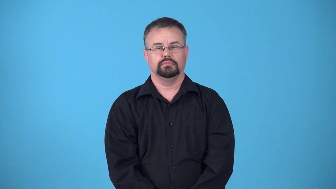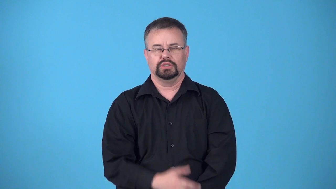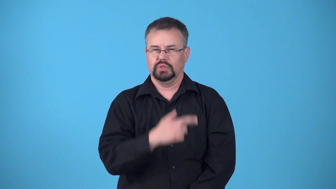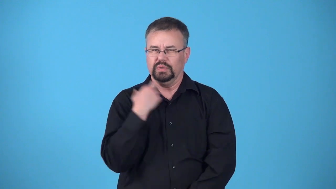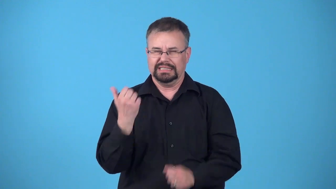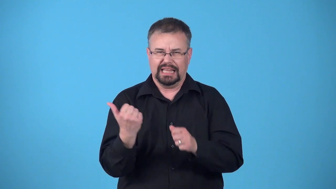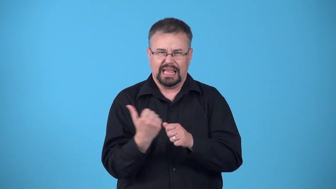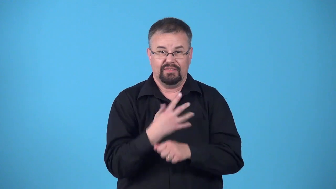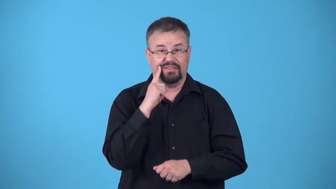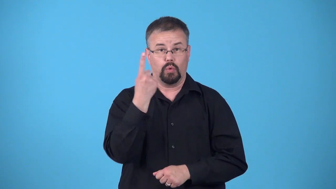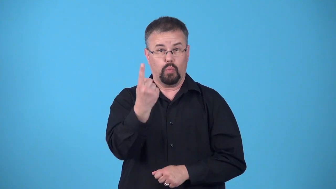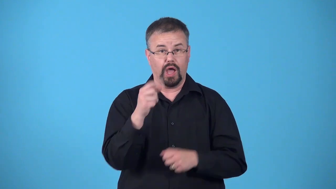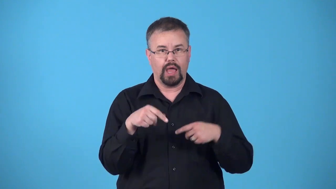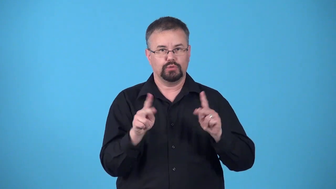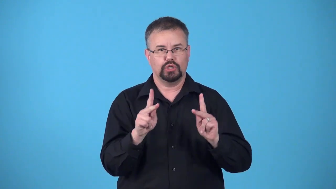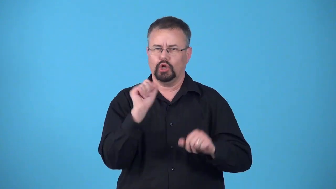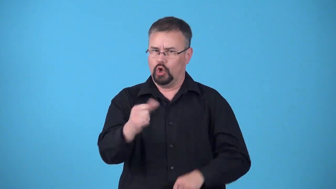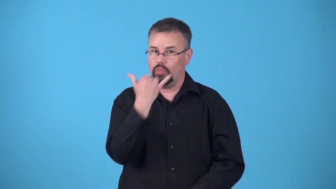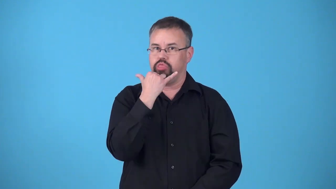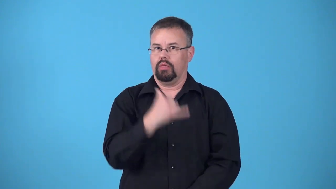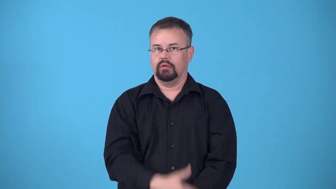put all your eggs in one basket